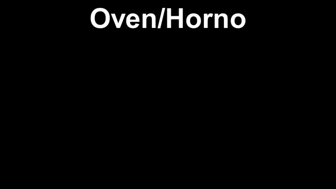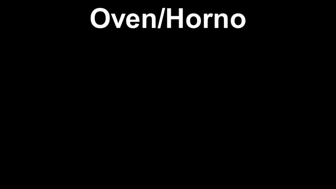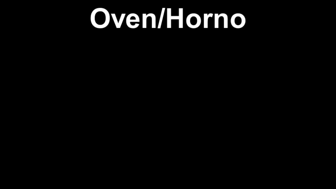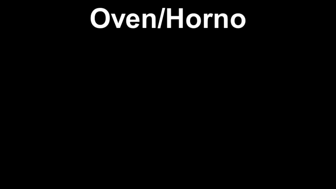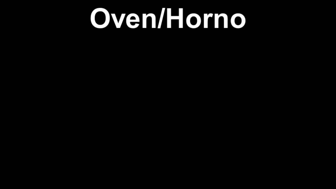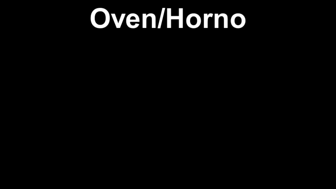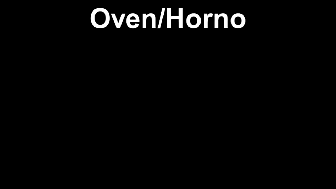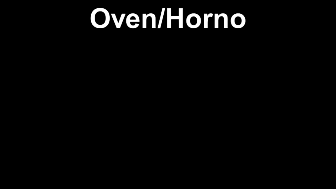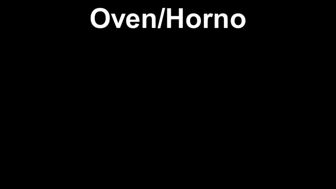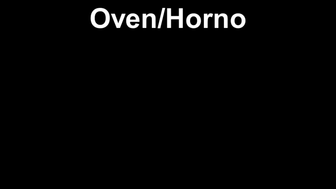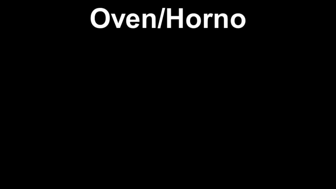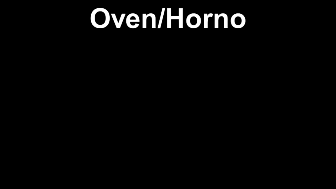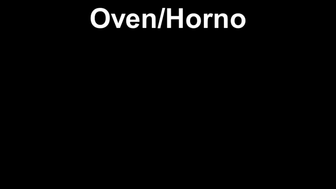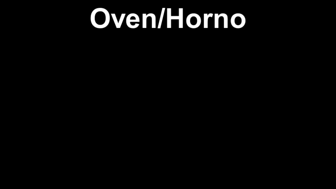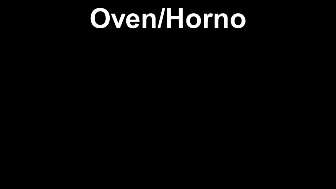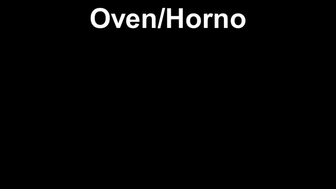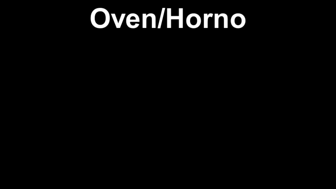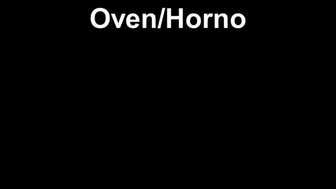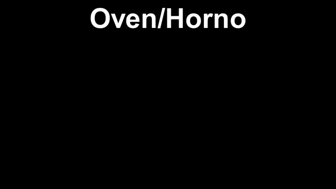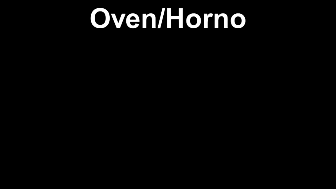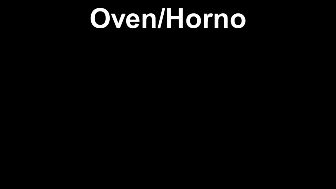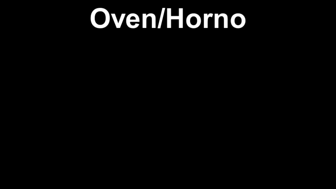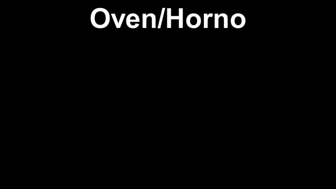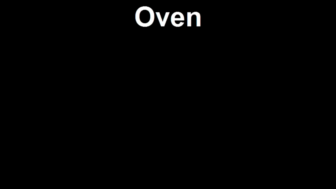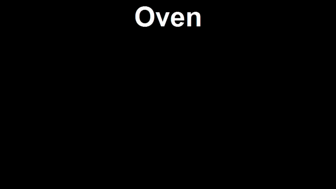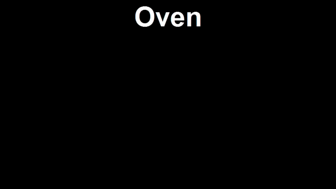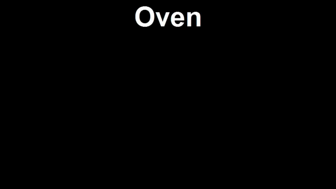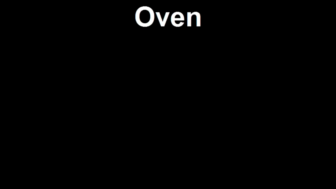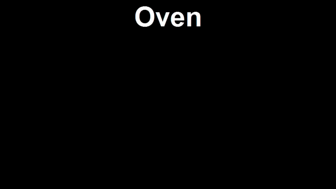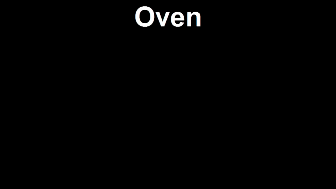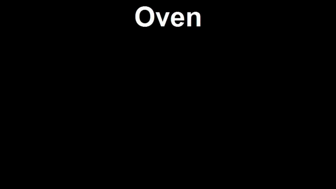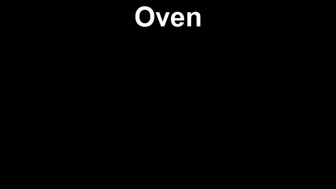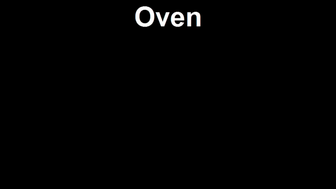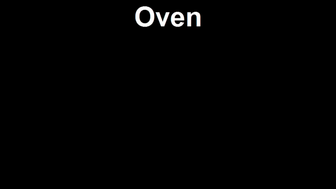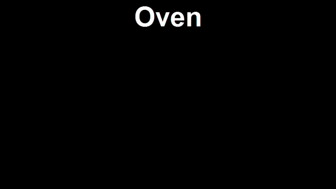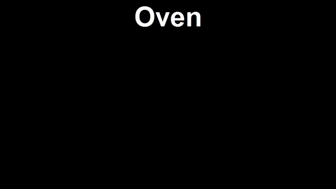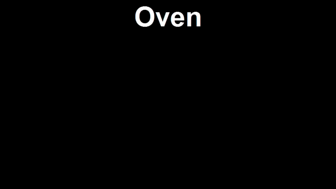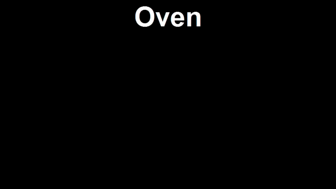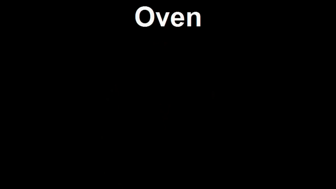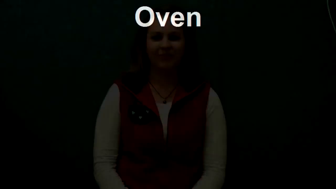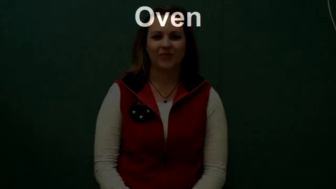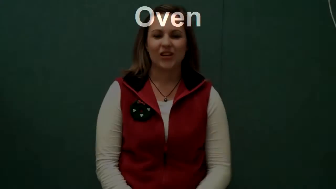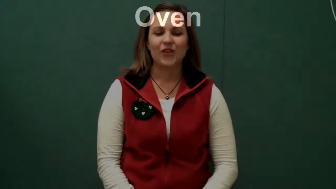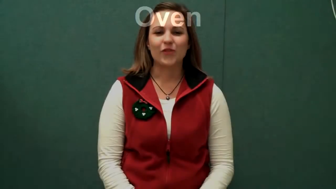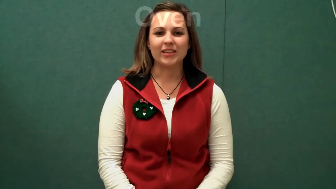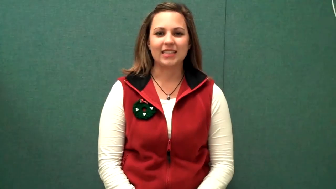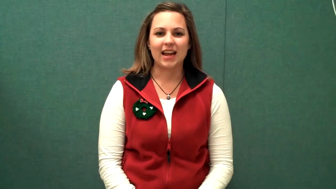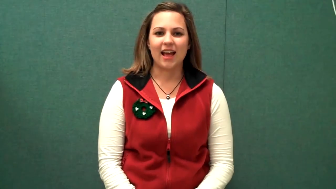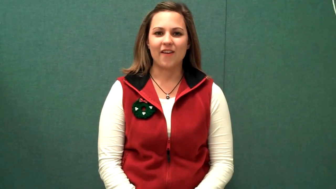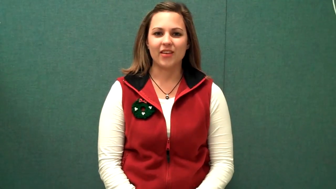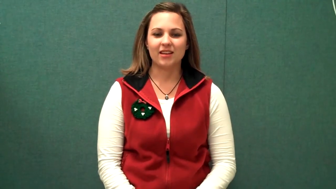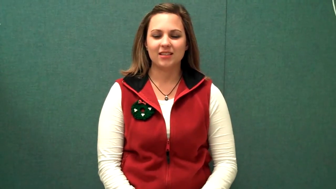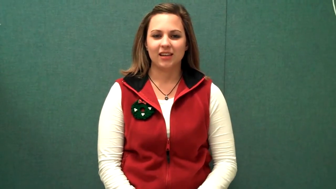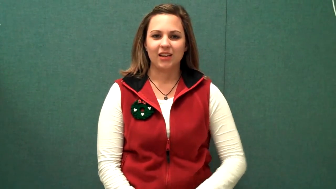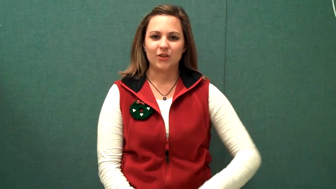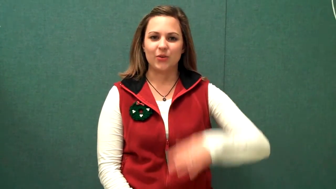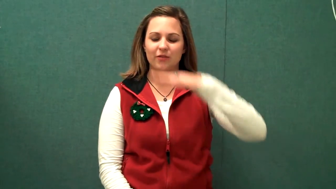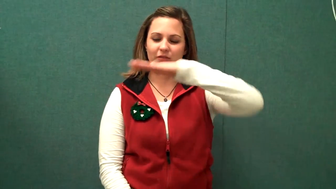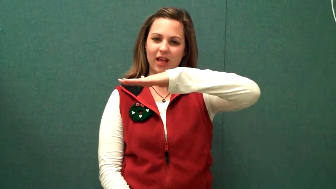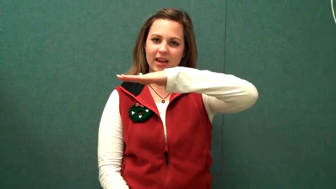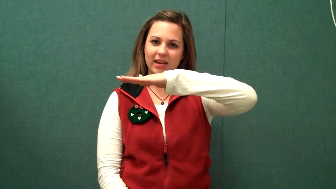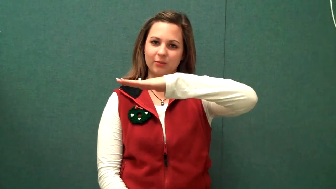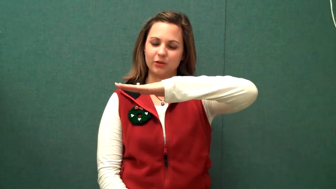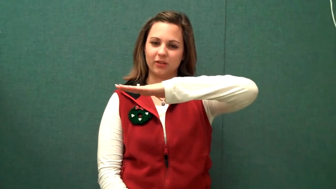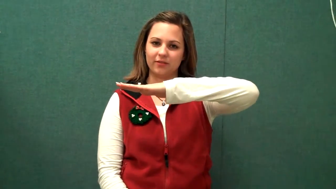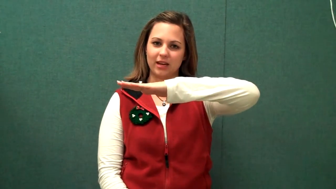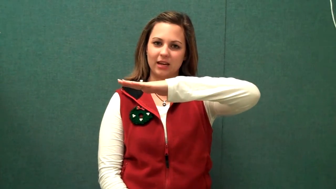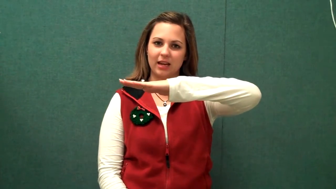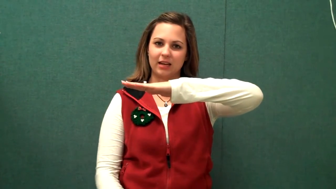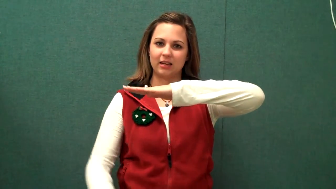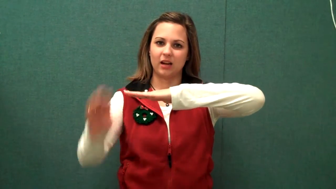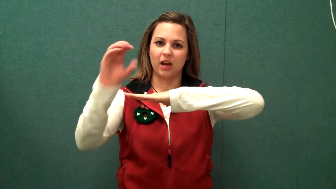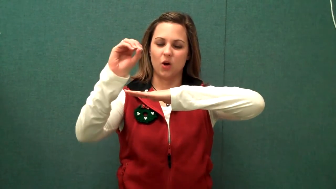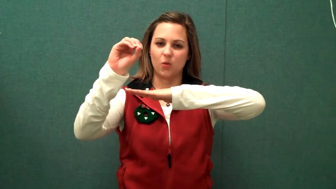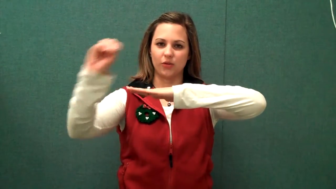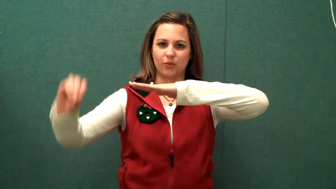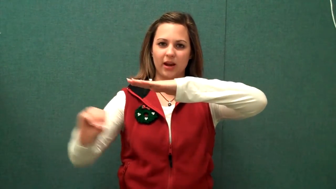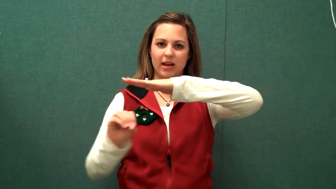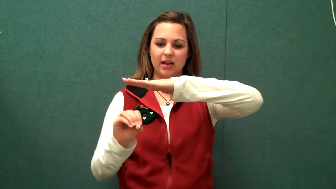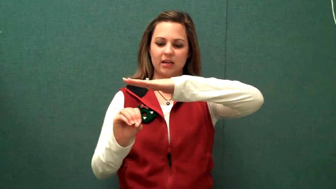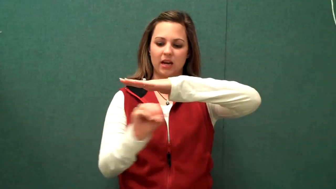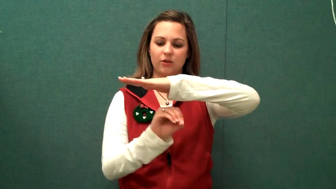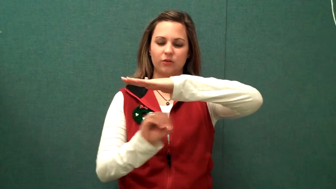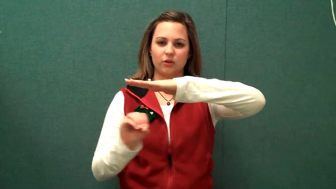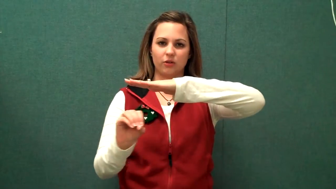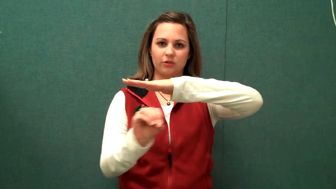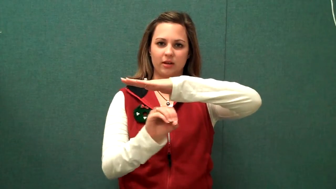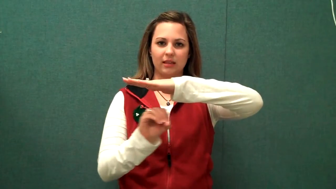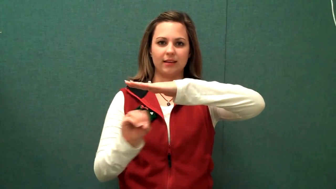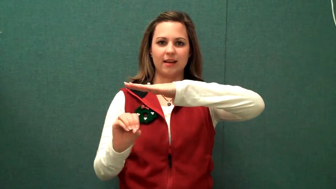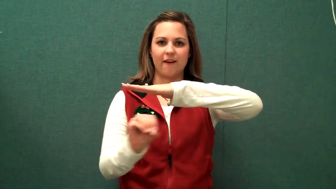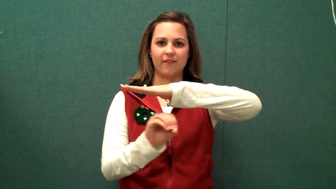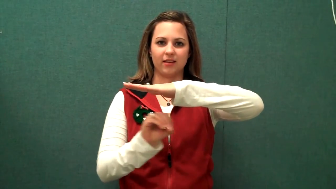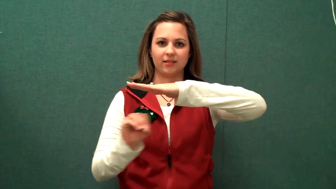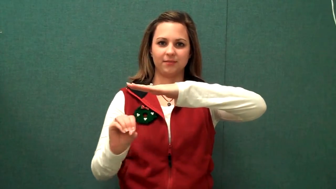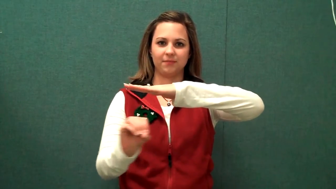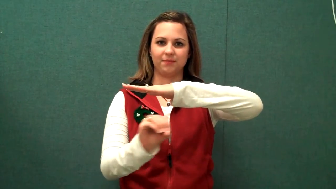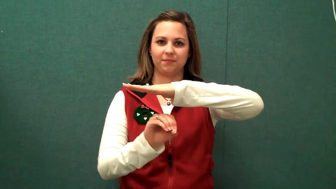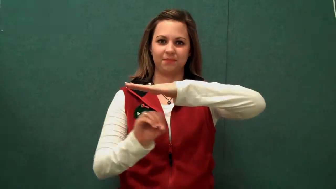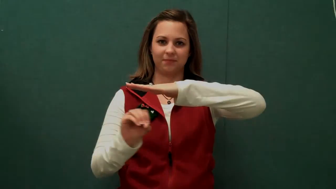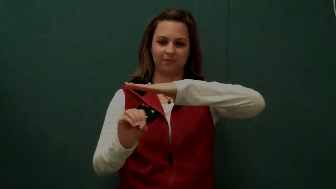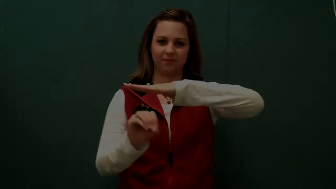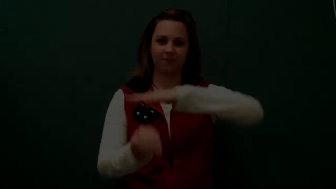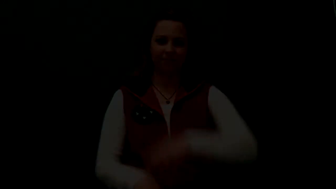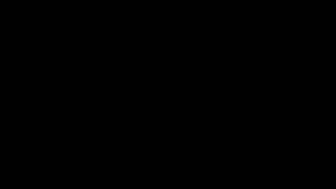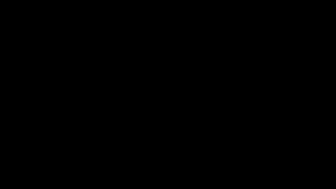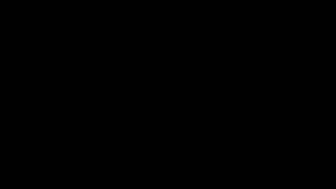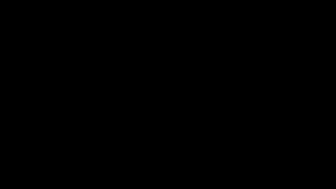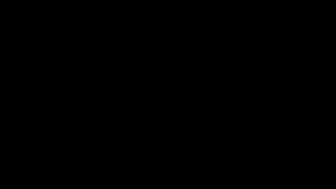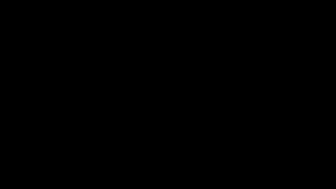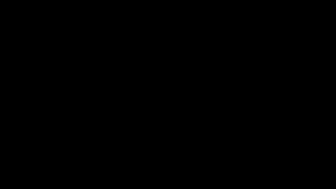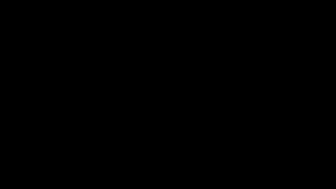Oven